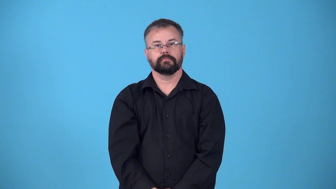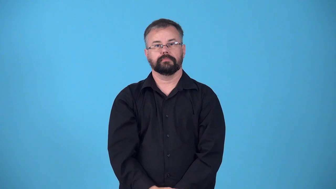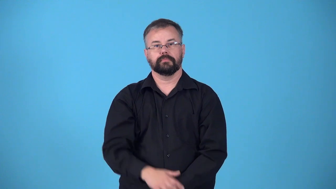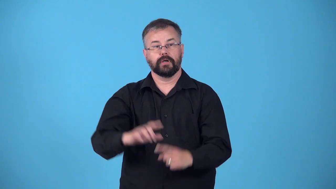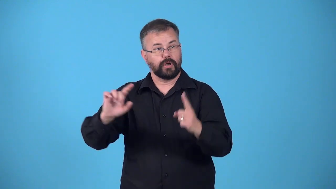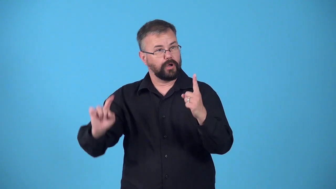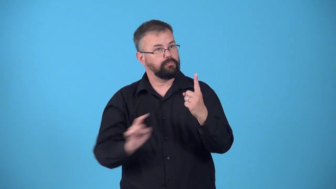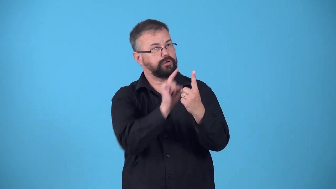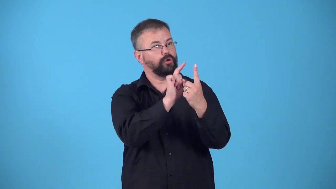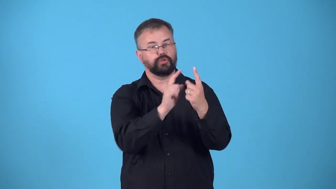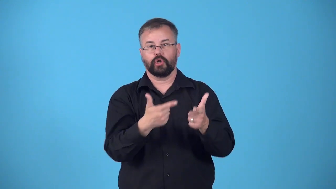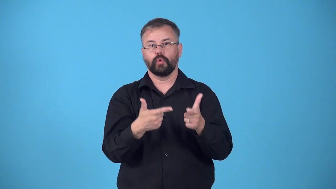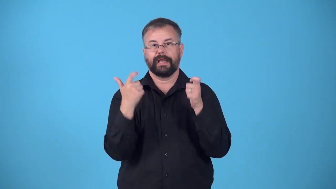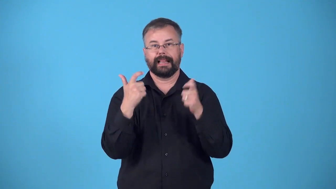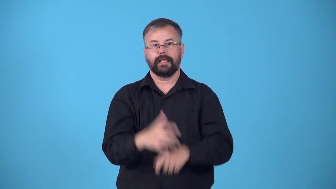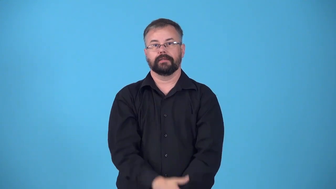fly up, fly up to-approach